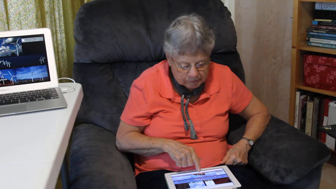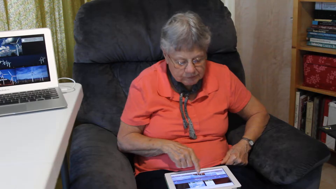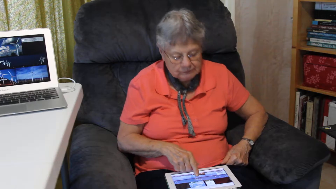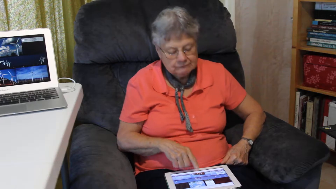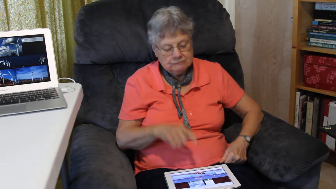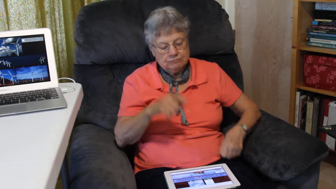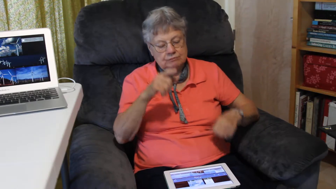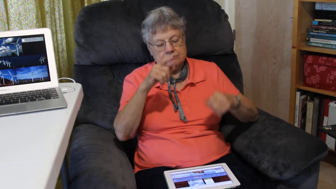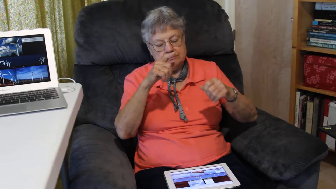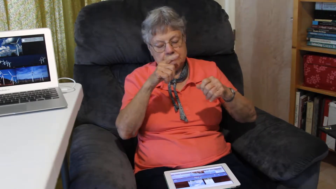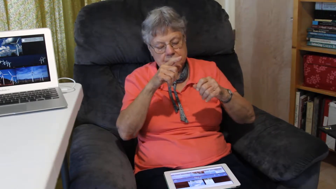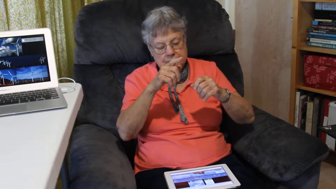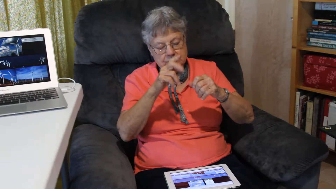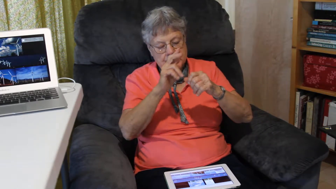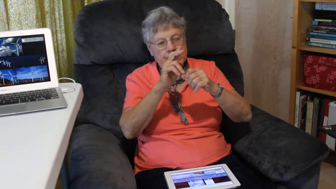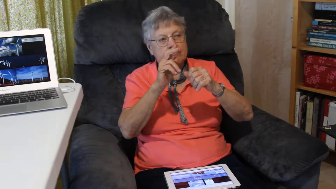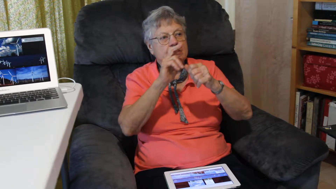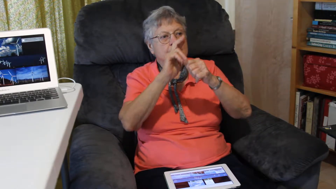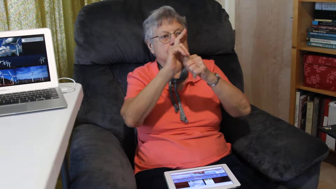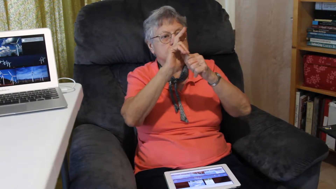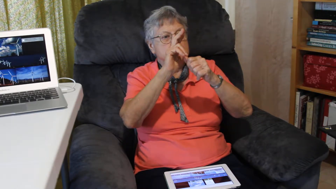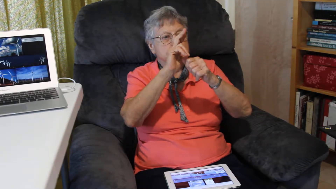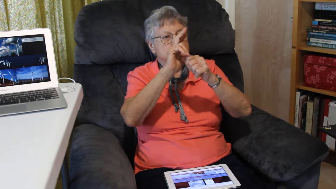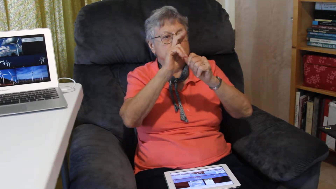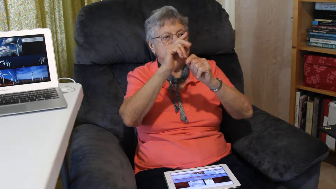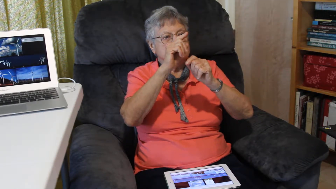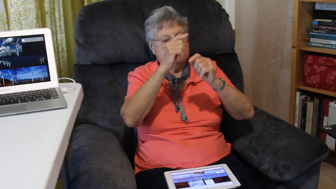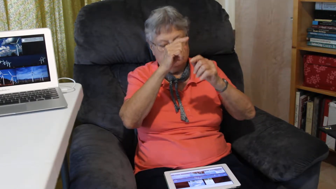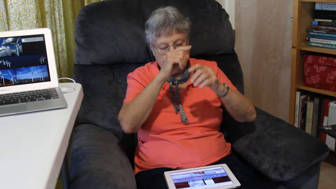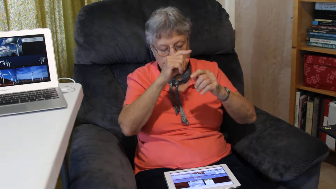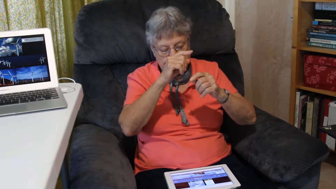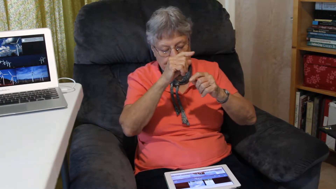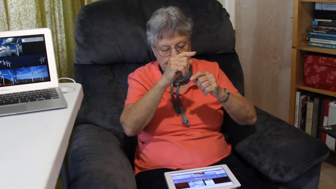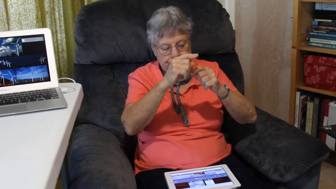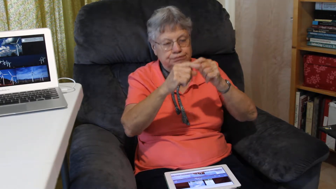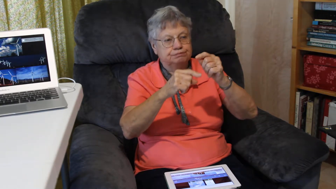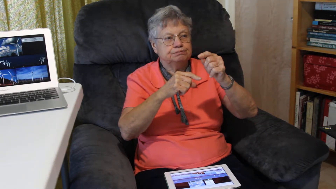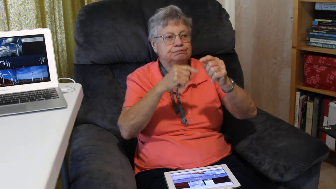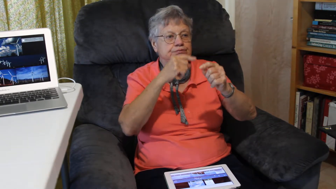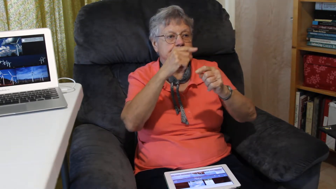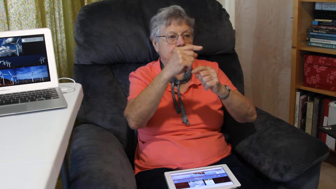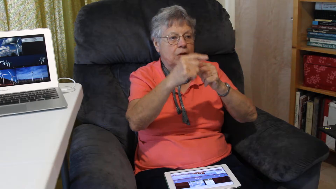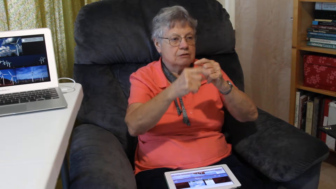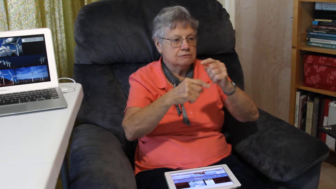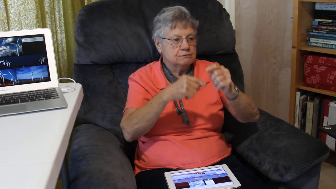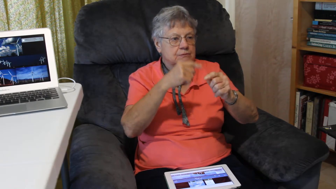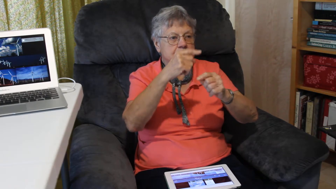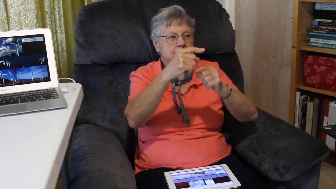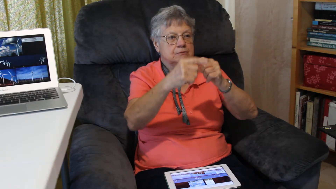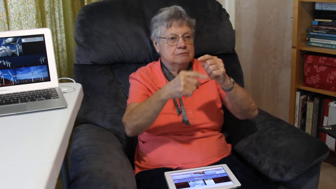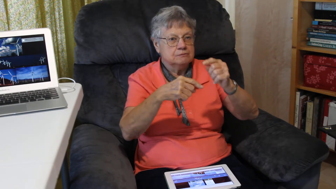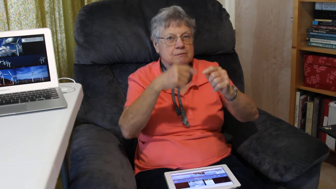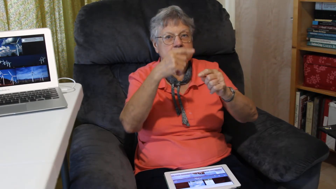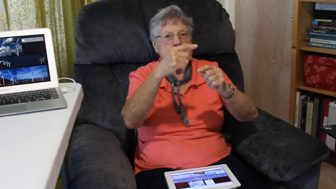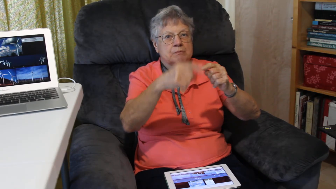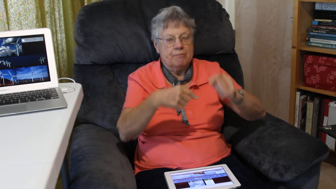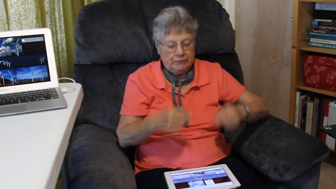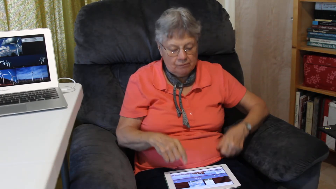windturbine